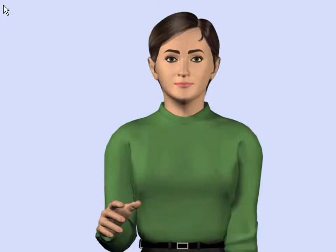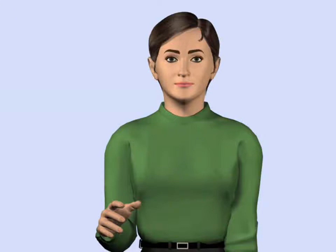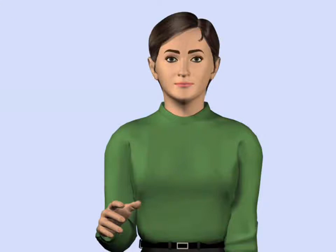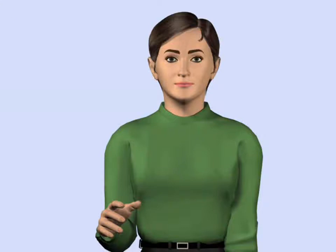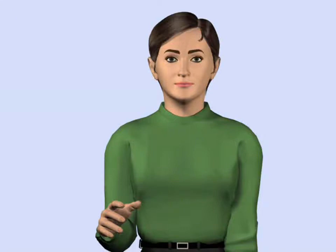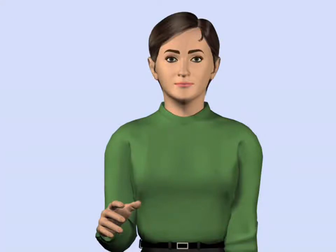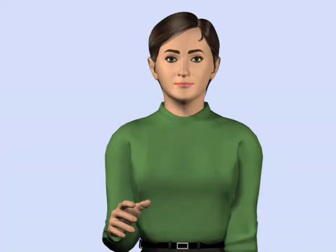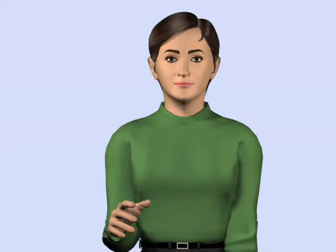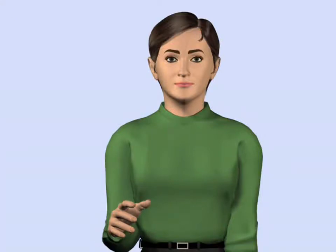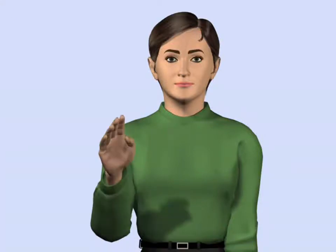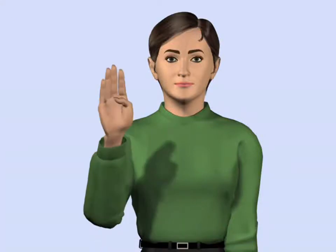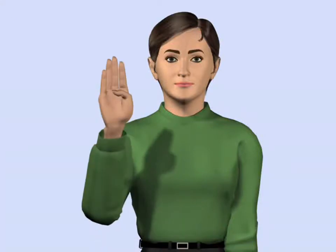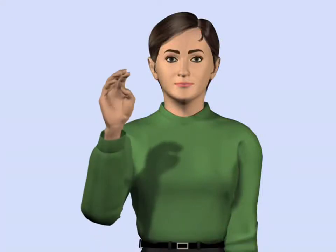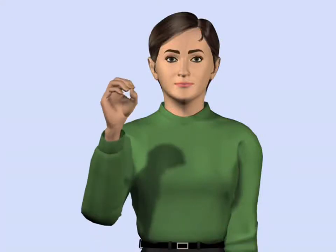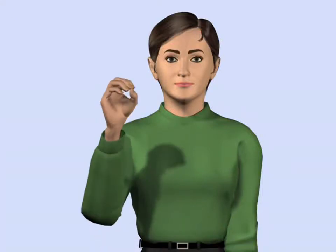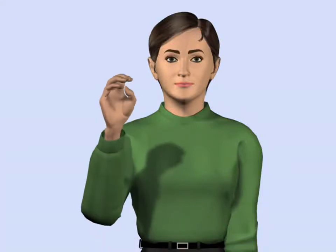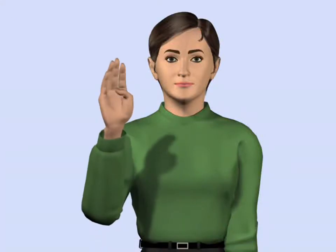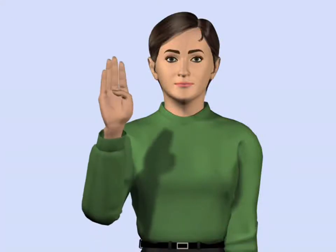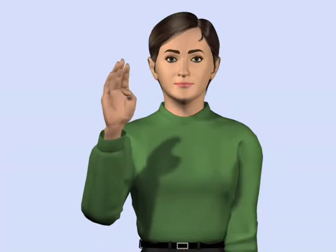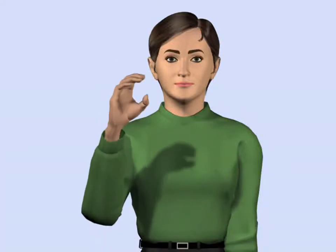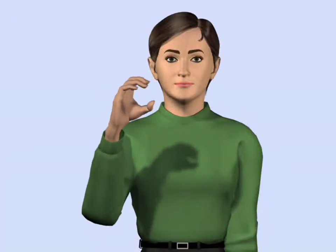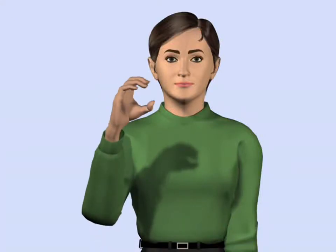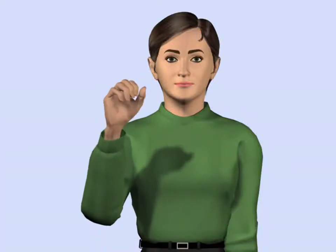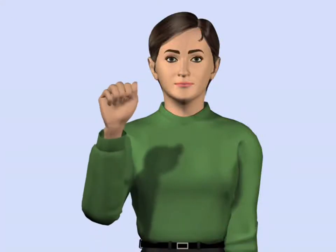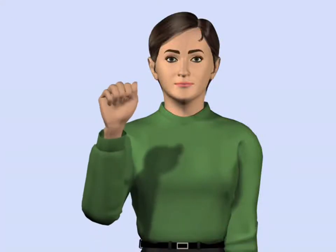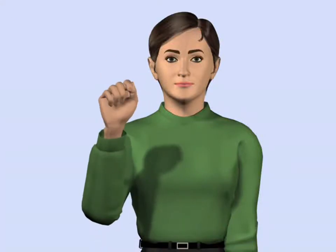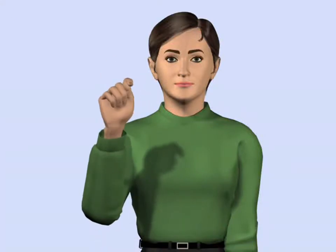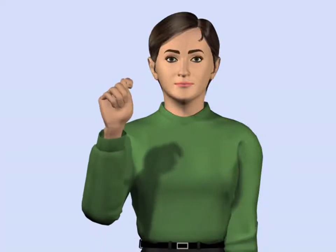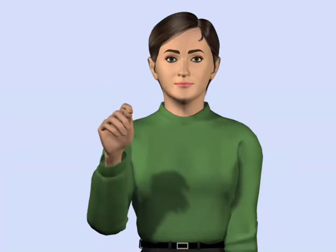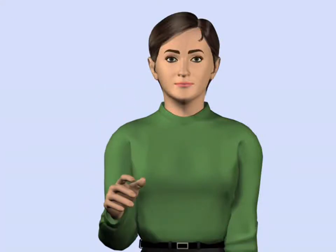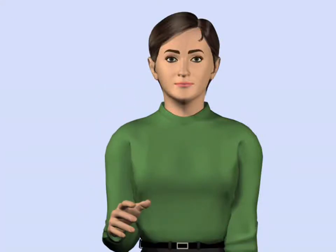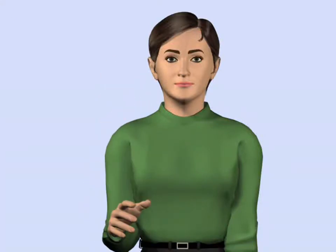bobcat